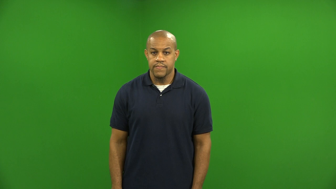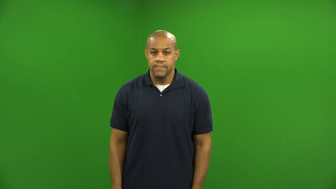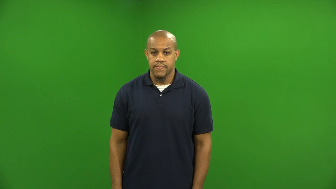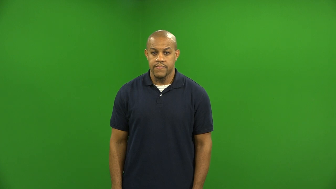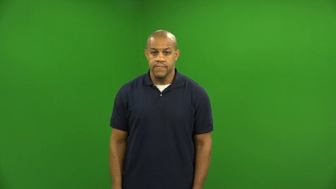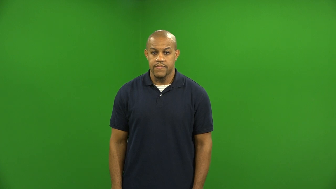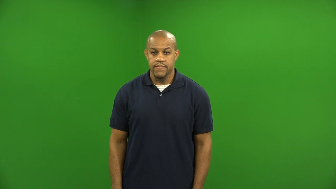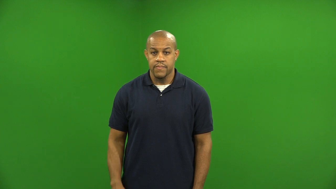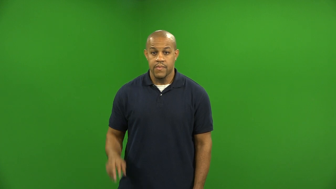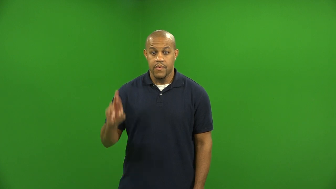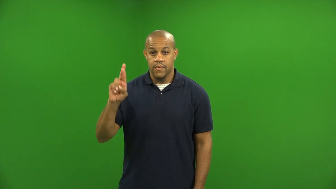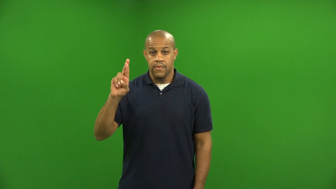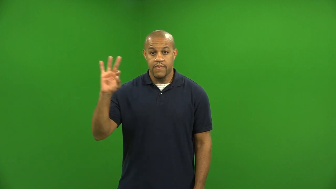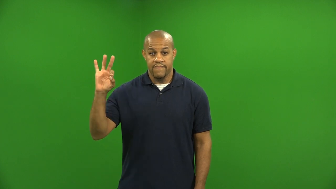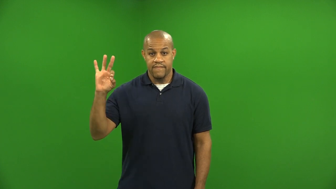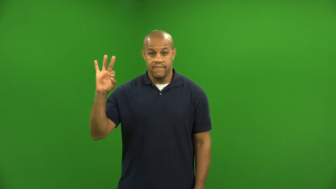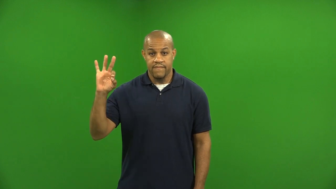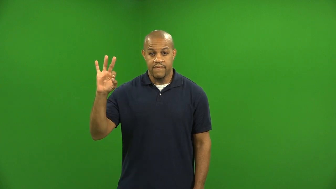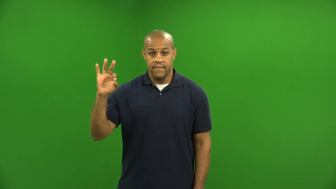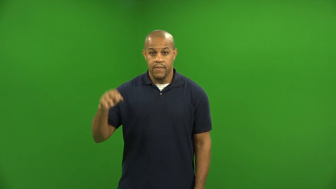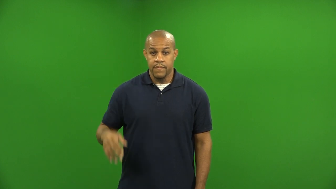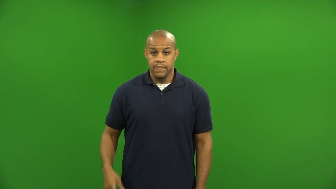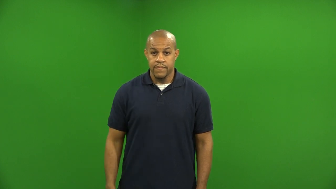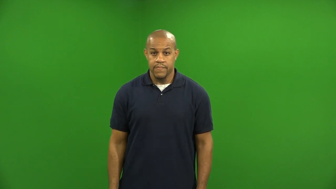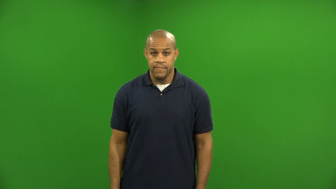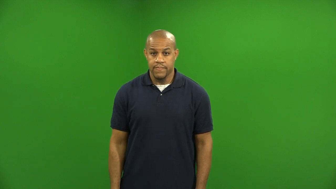Right front